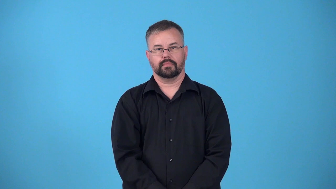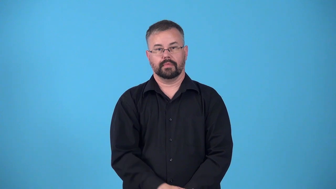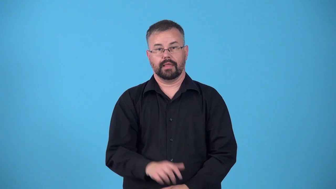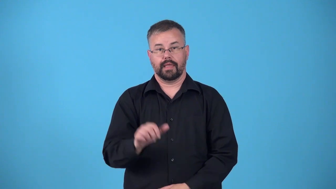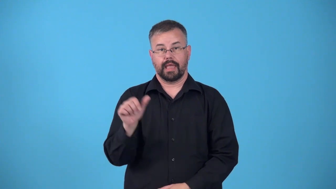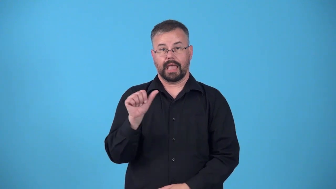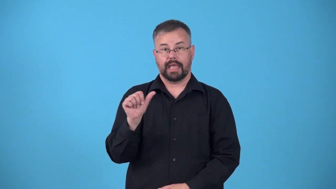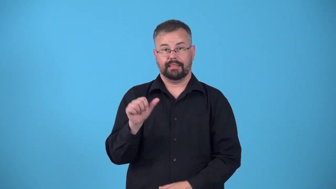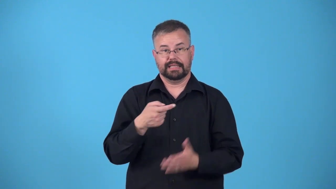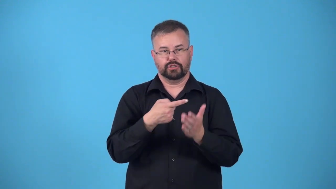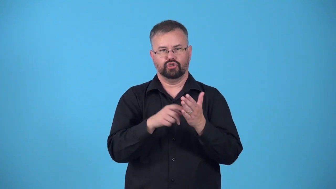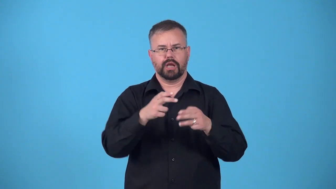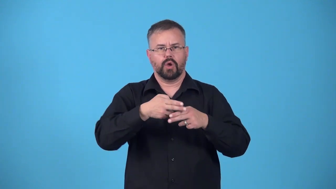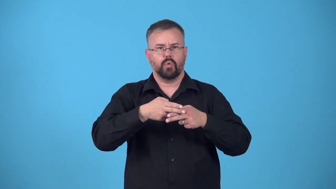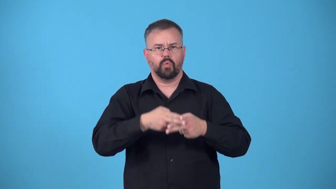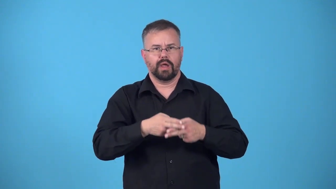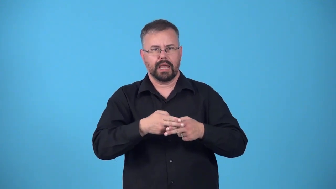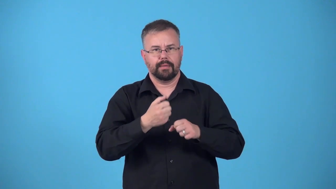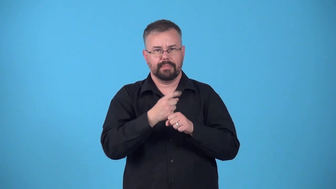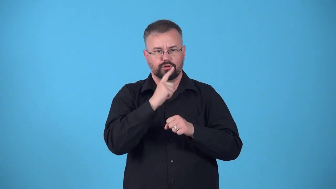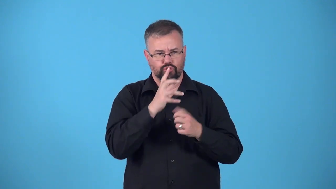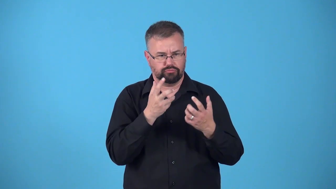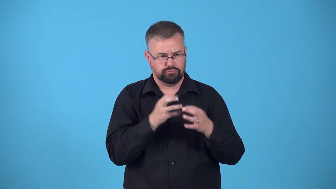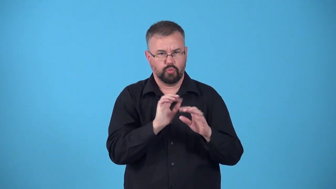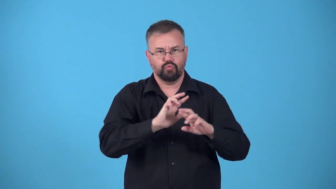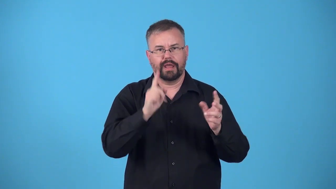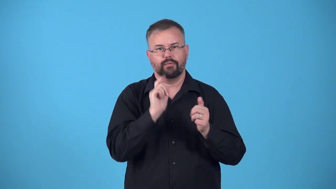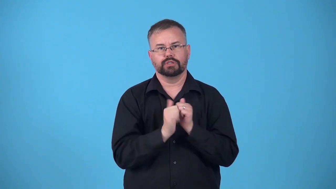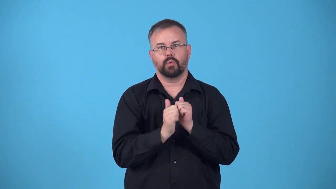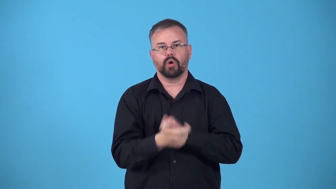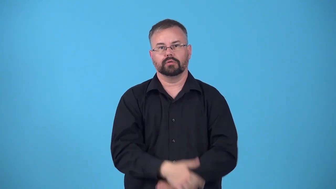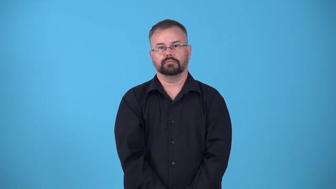weigh in